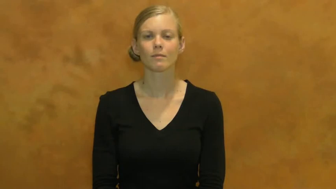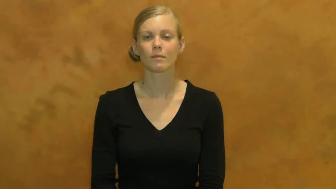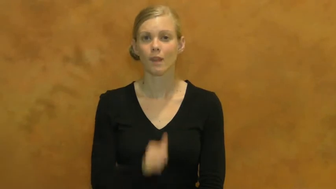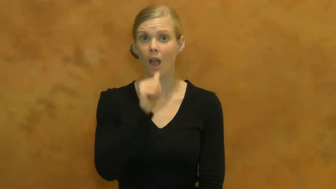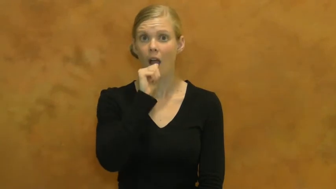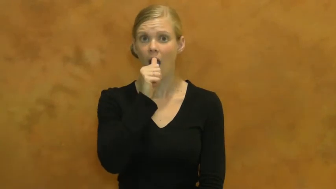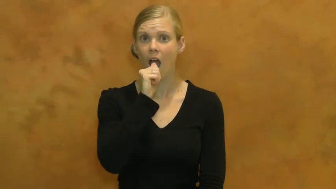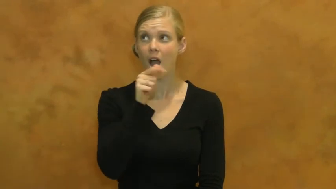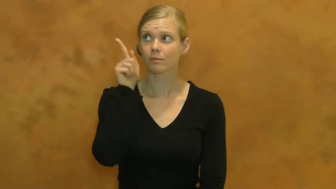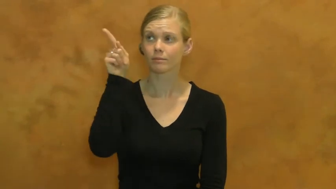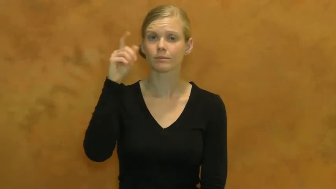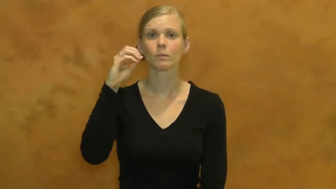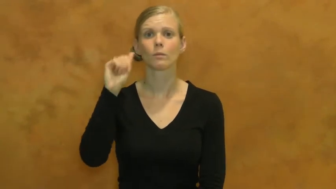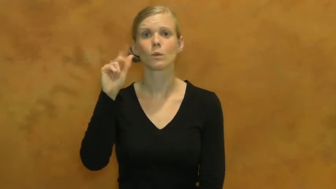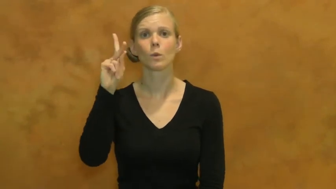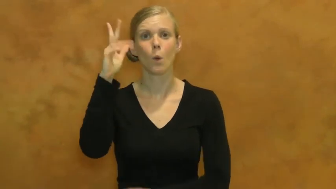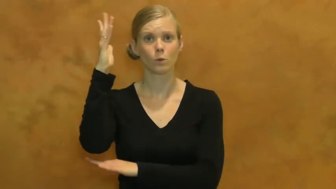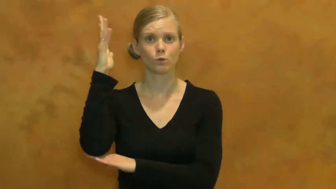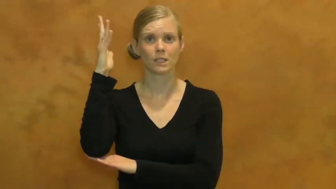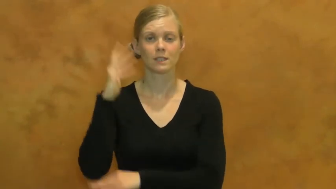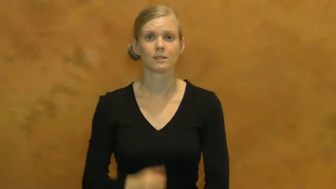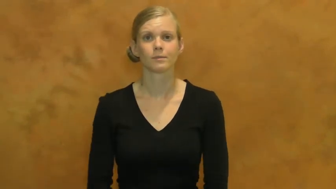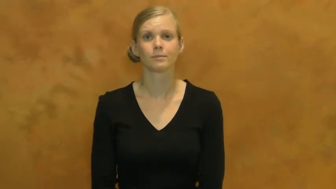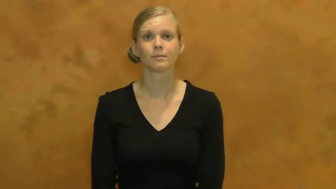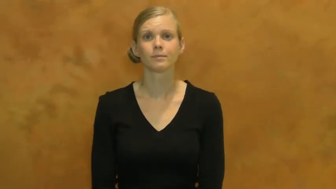acorn